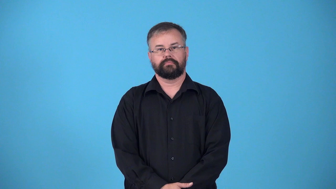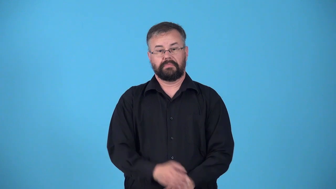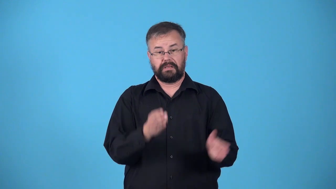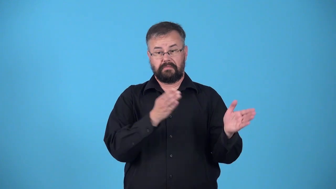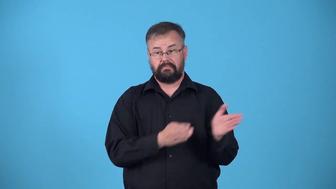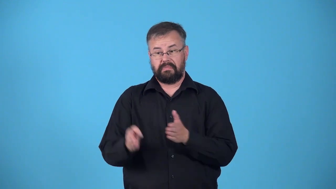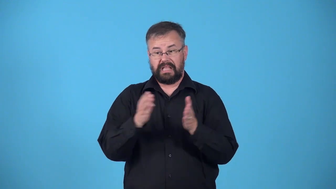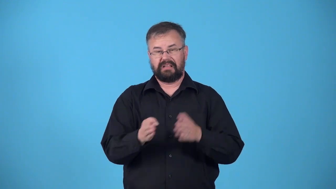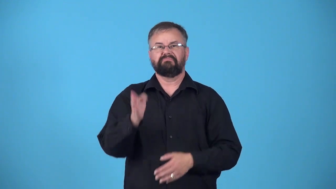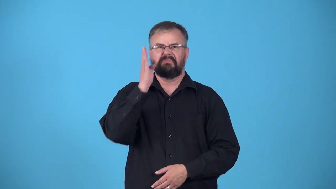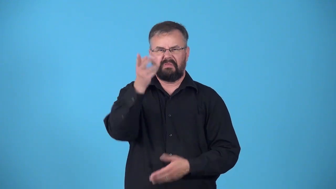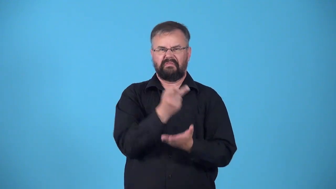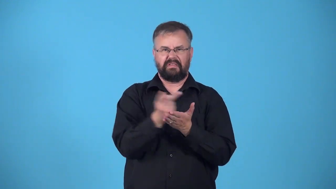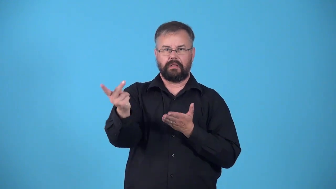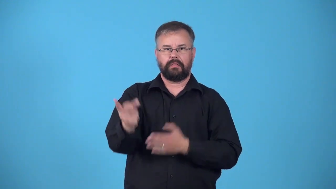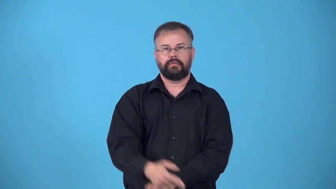nonstarter